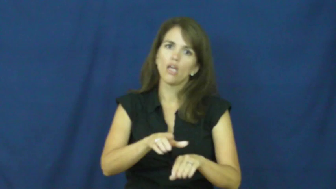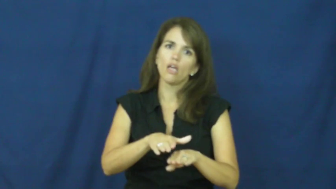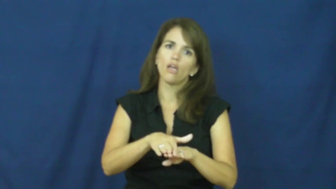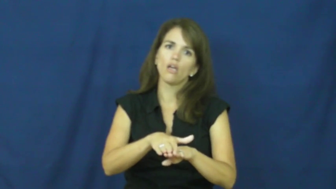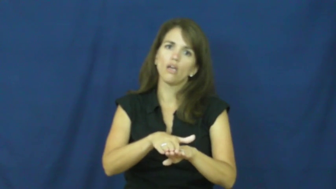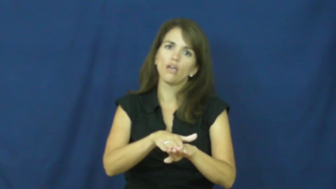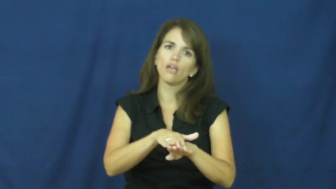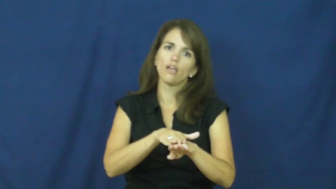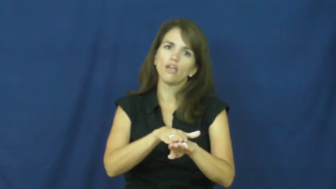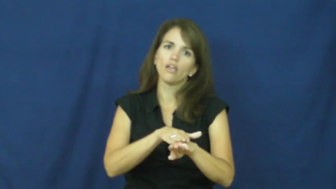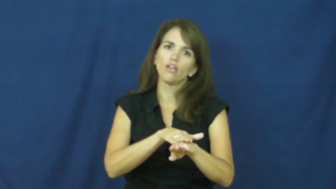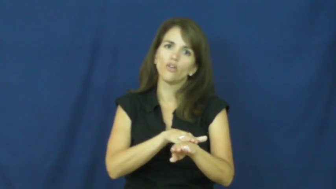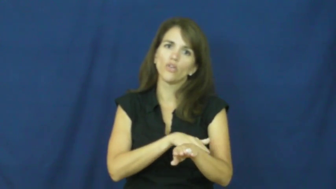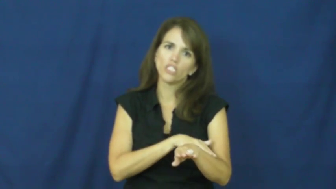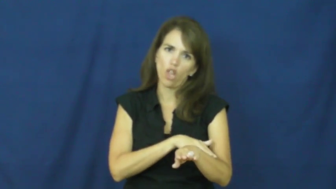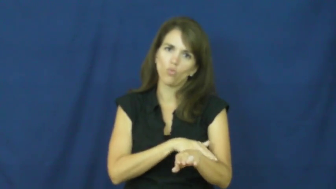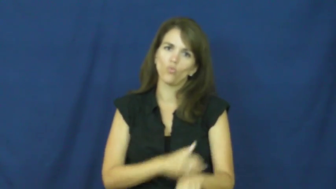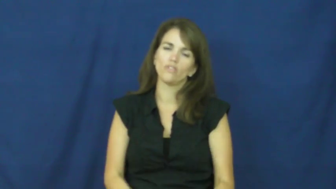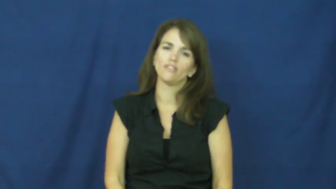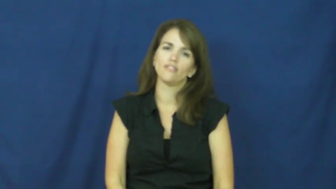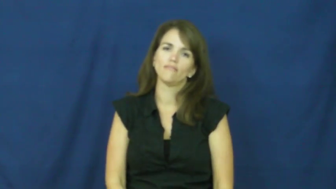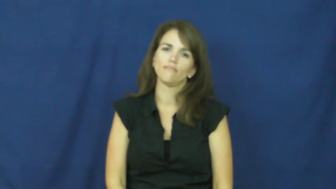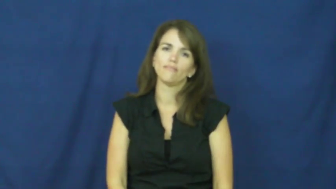"at a snail's pace"